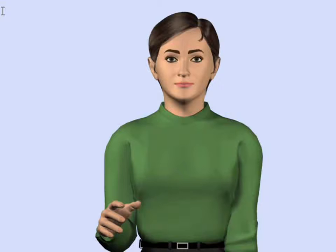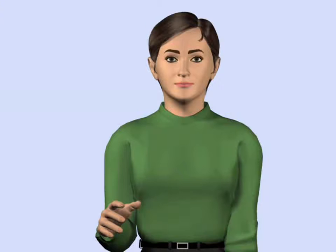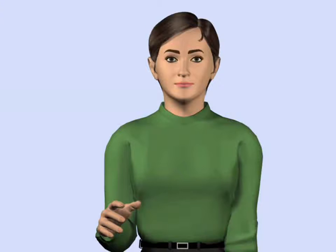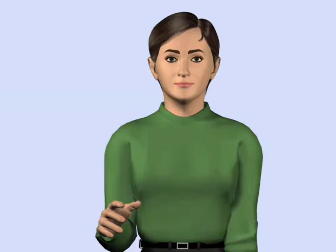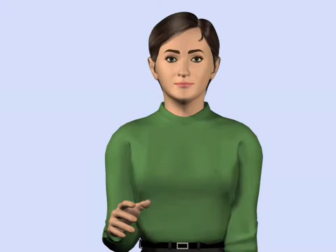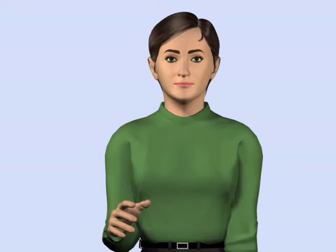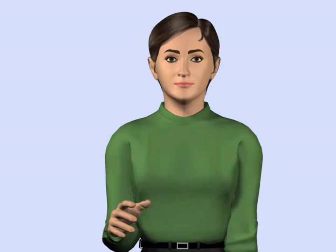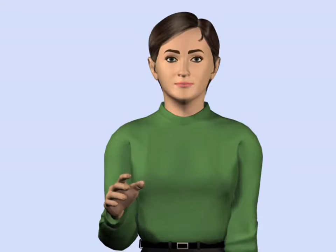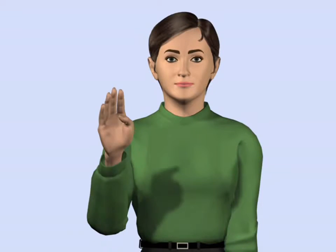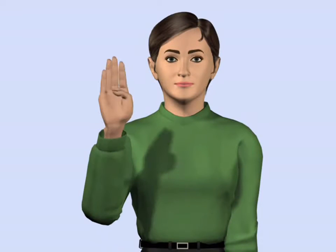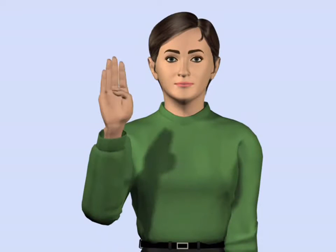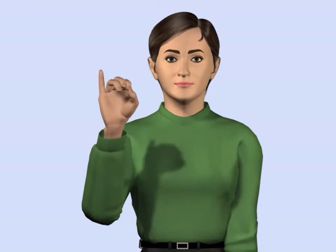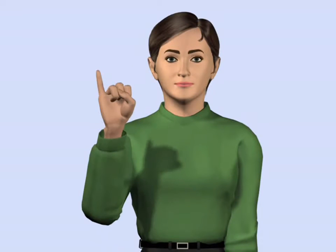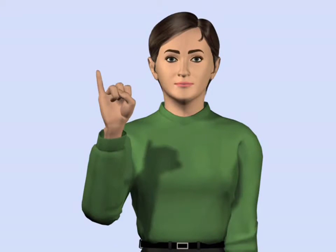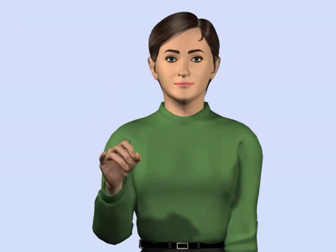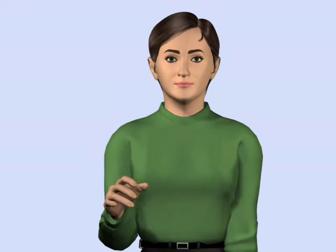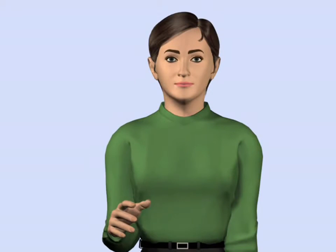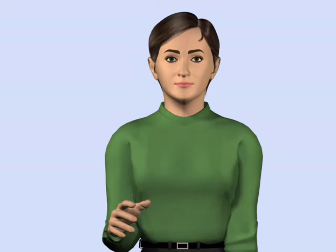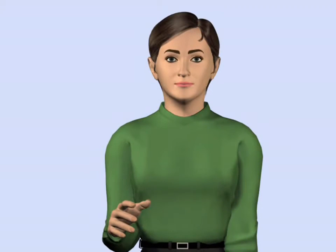bismuth